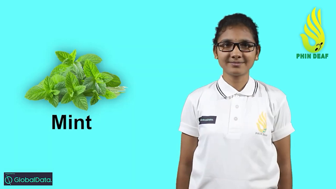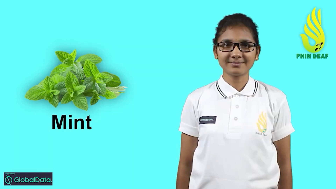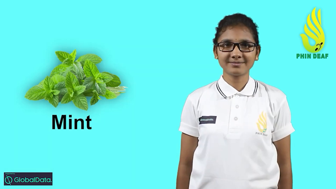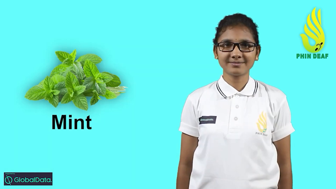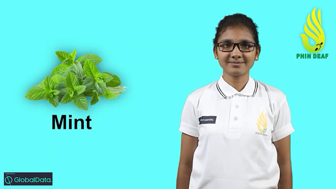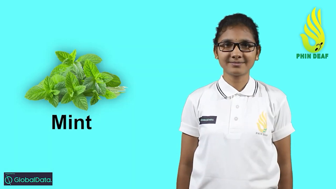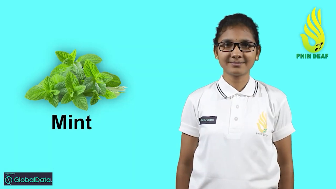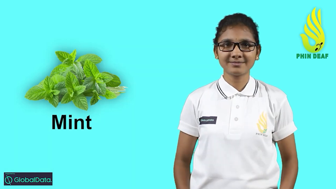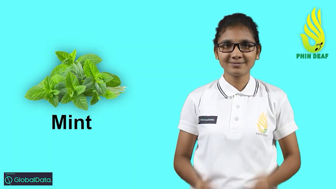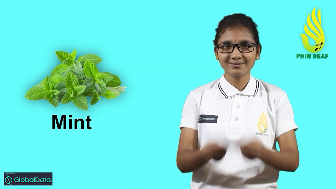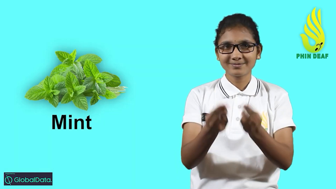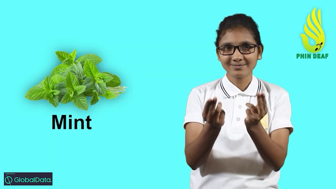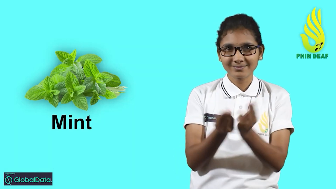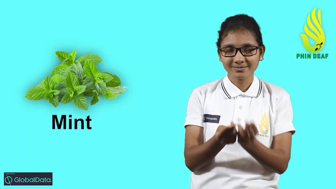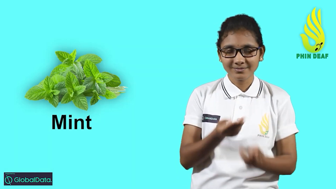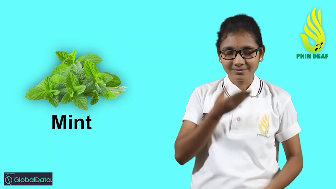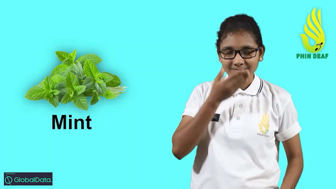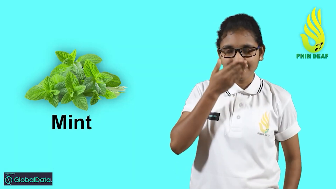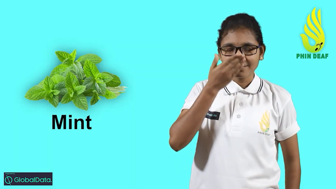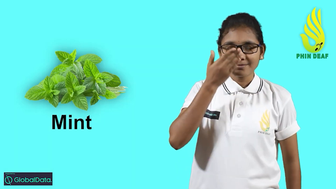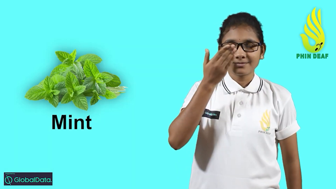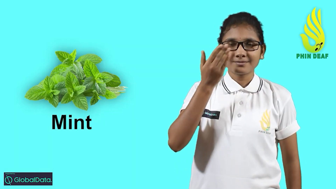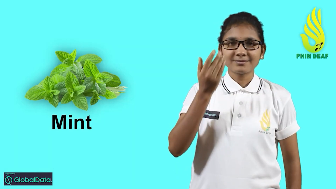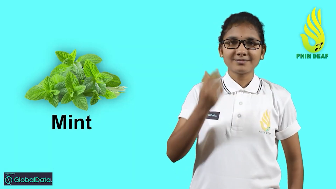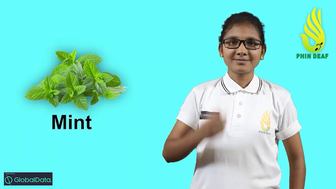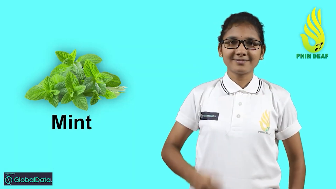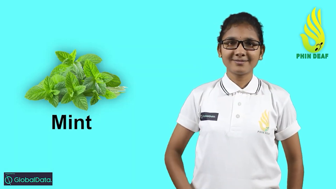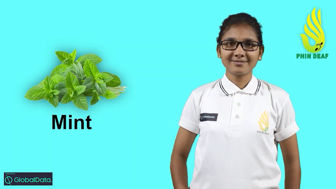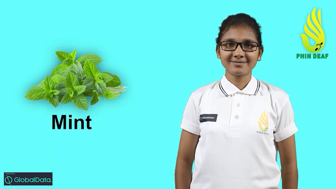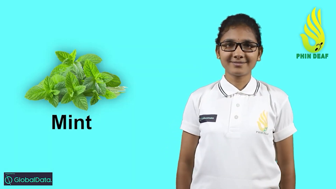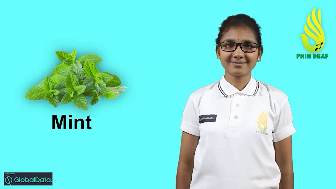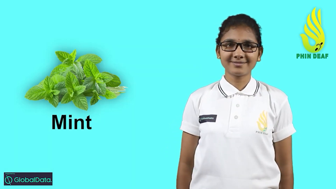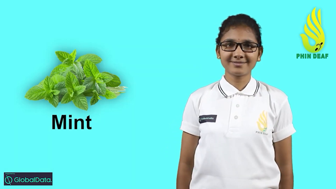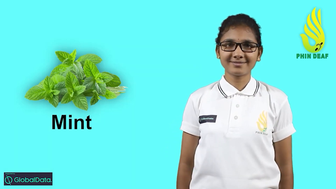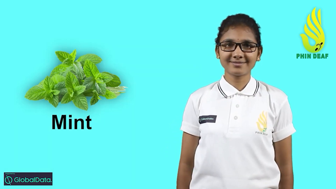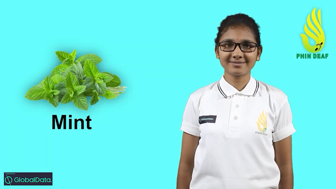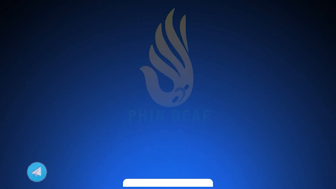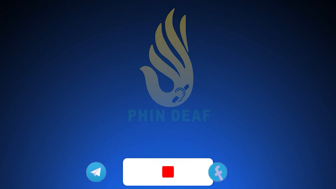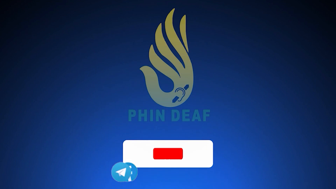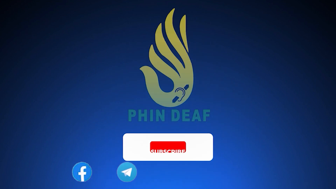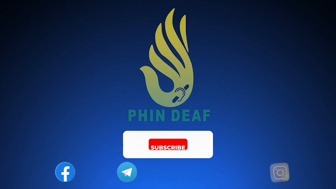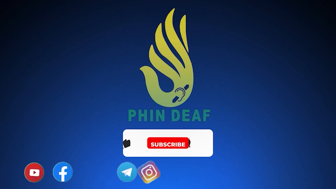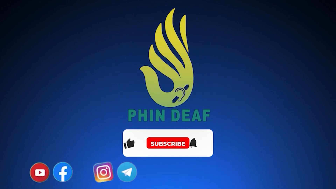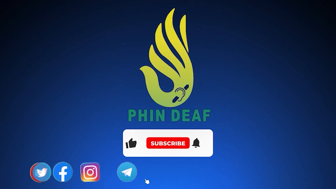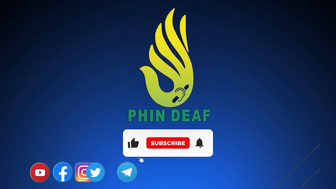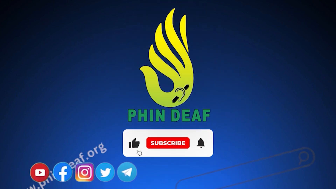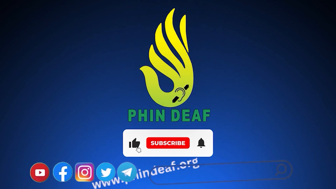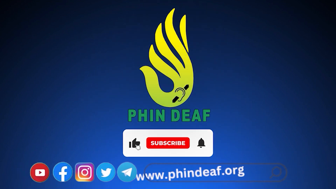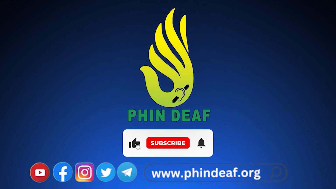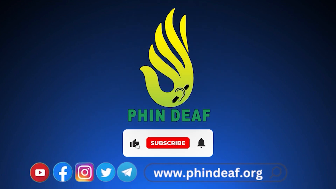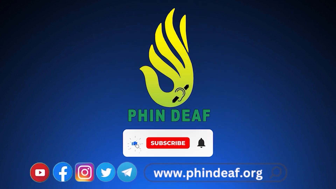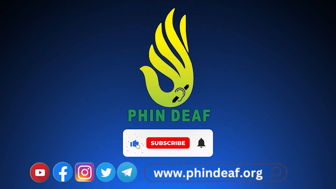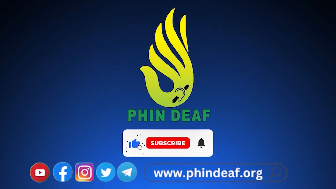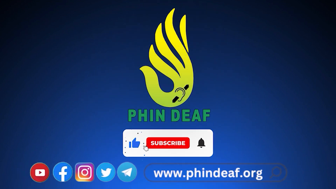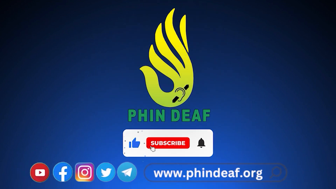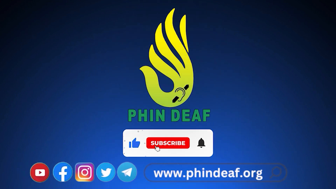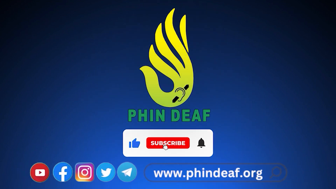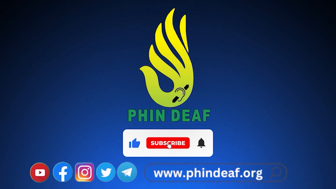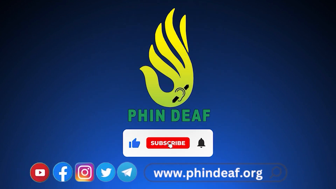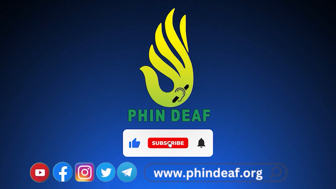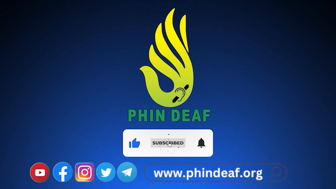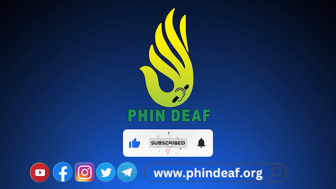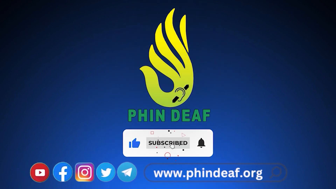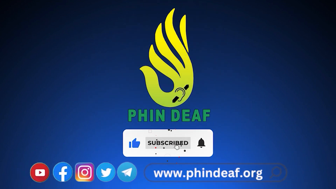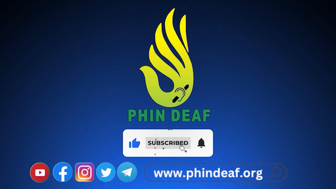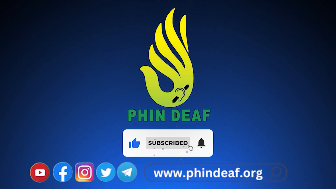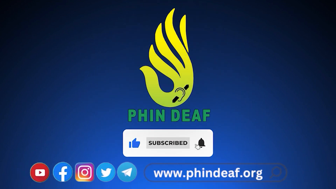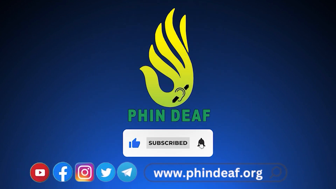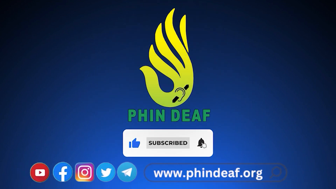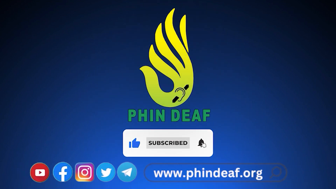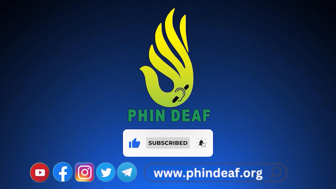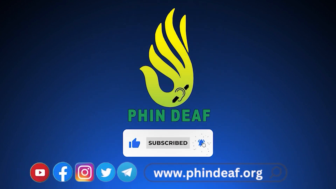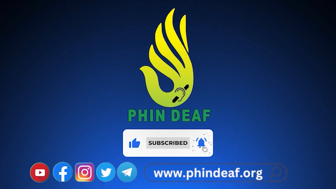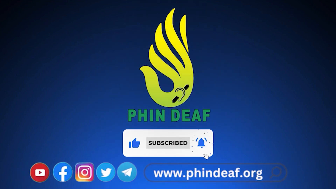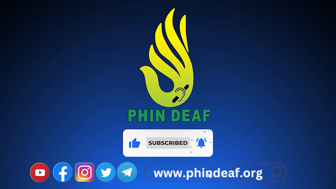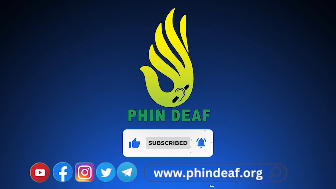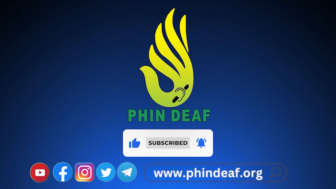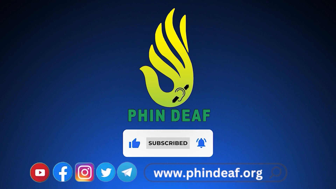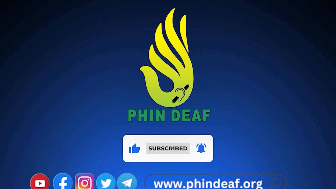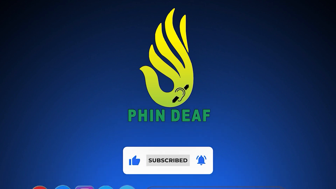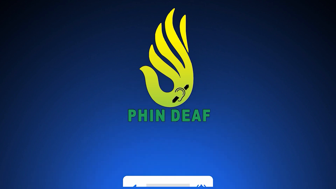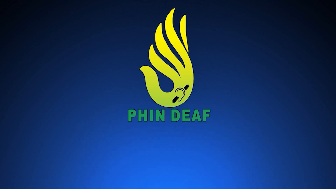Mint